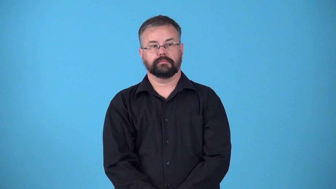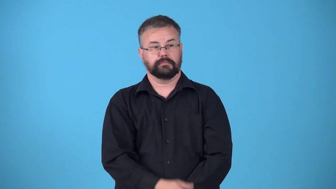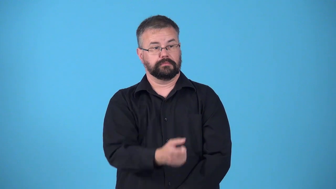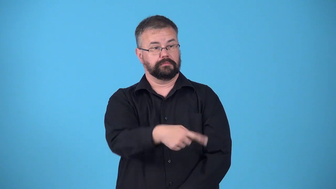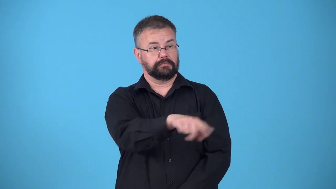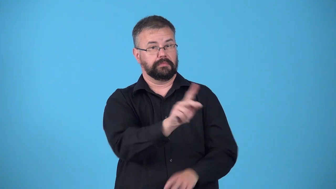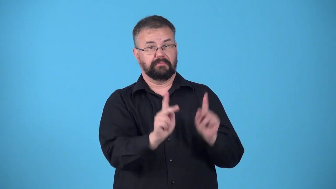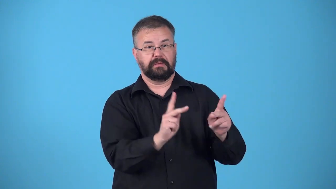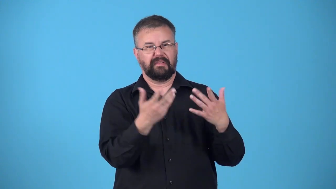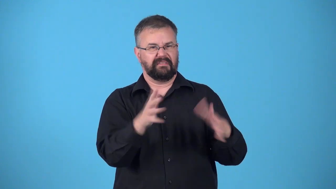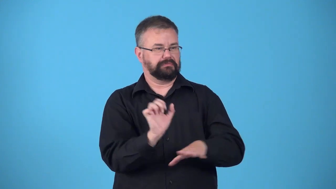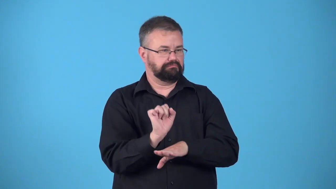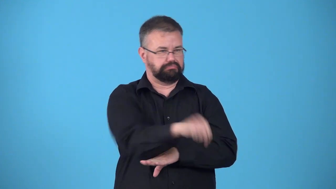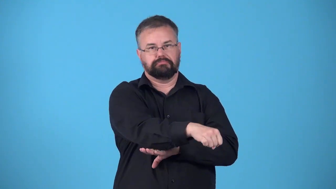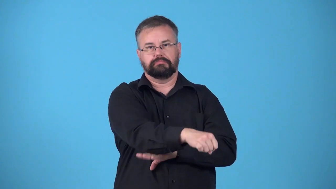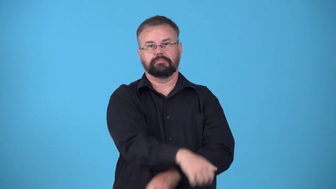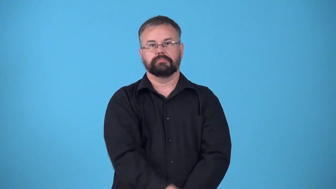discomfited